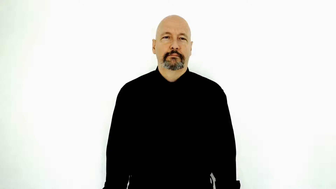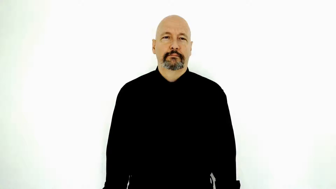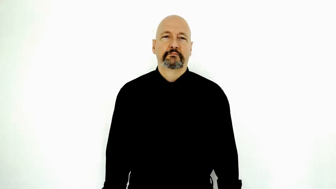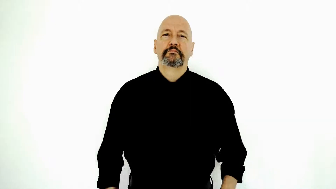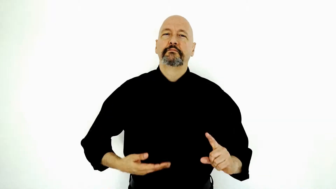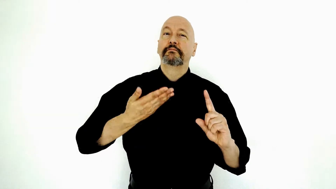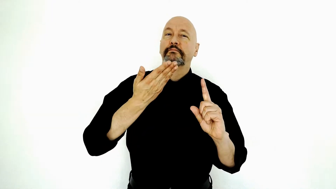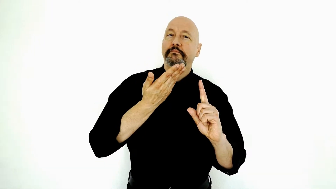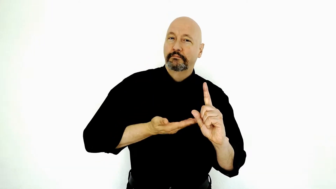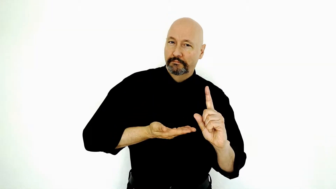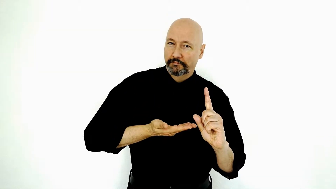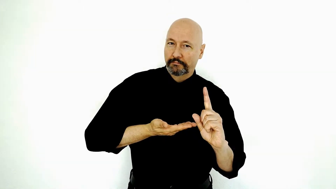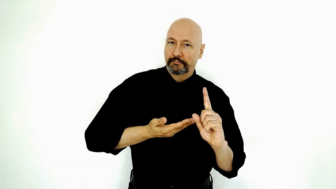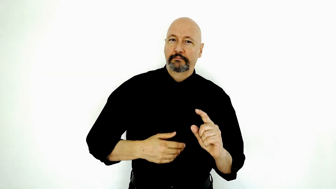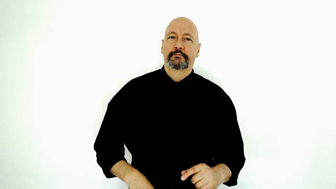FEATURING-[this-person]-[version]